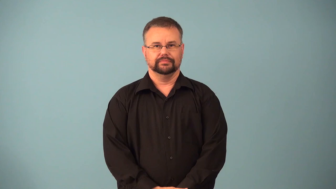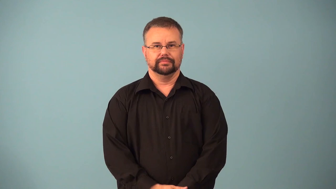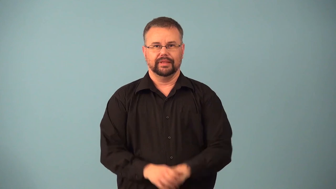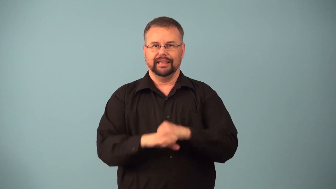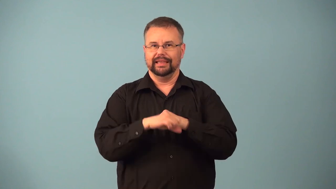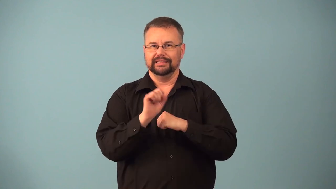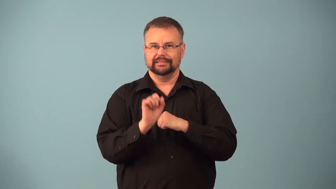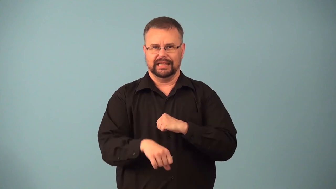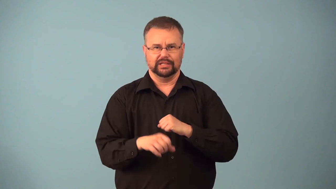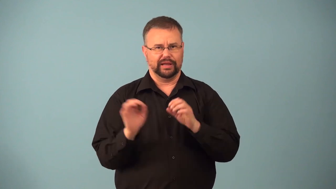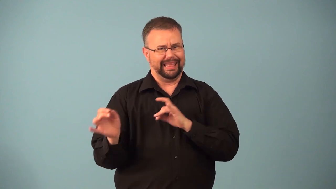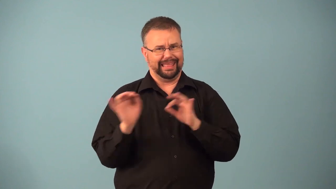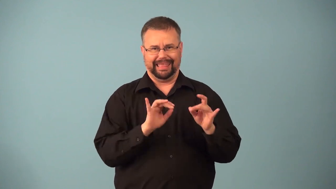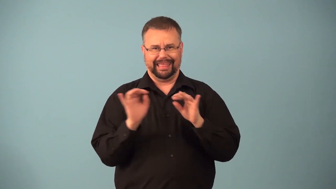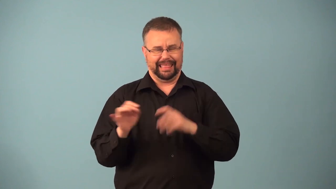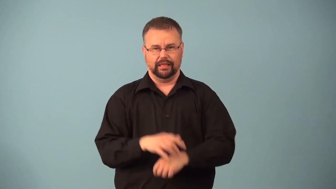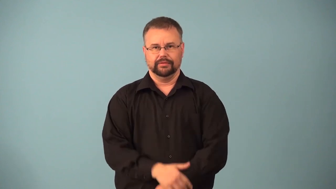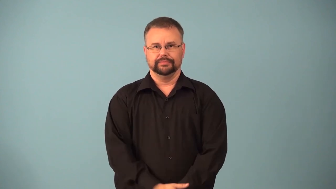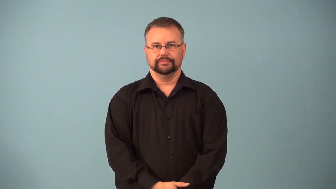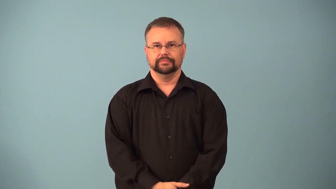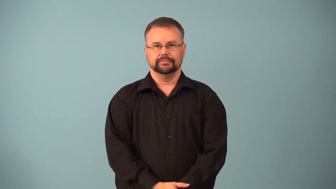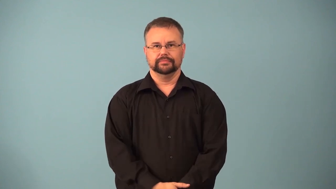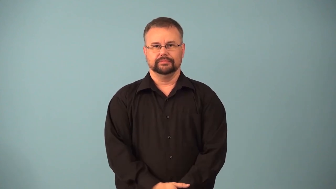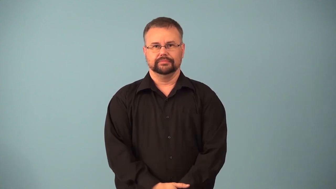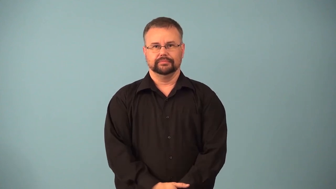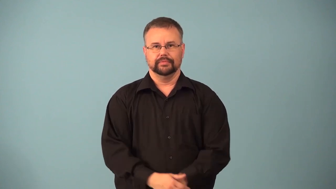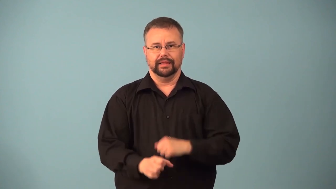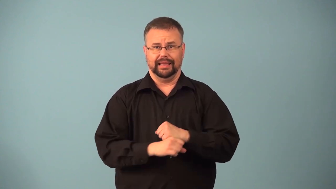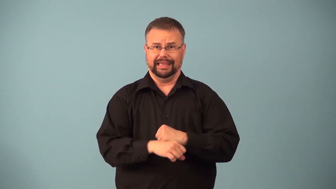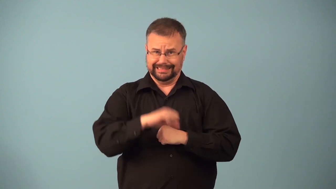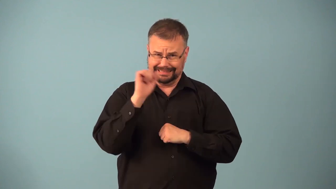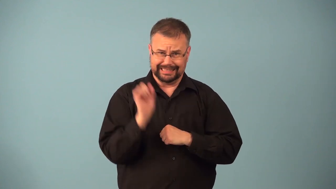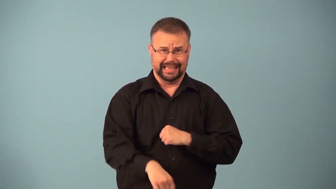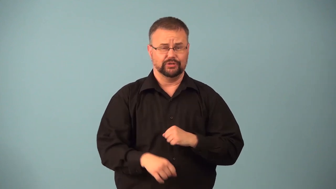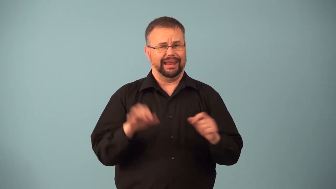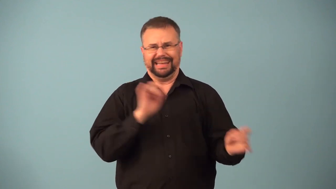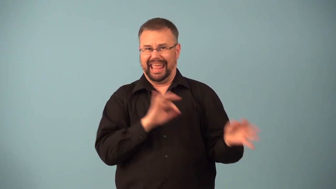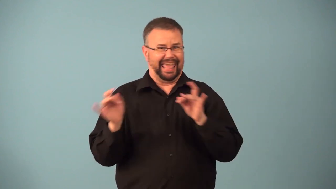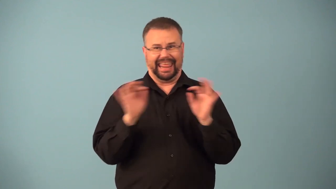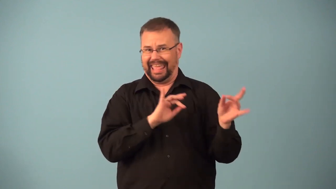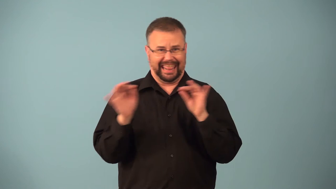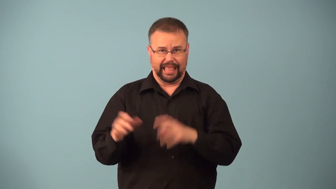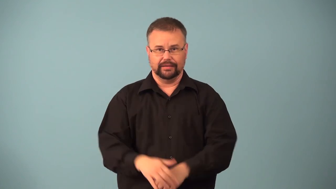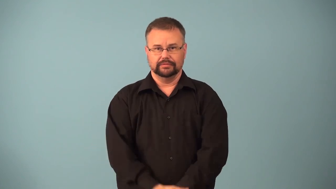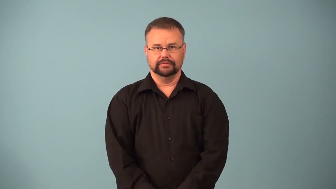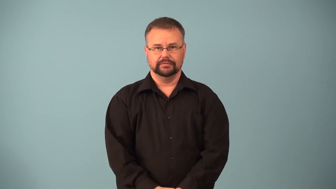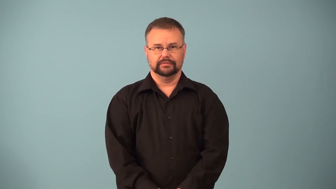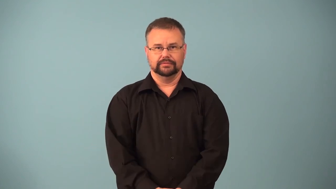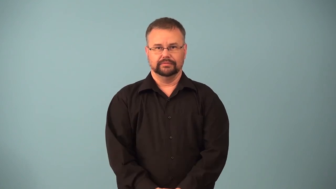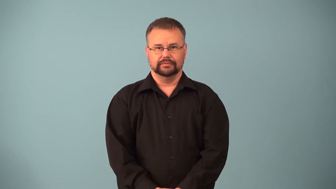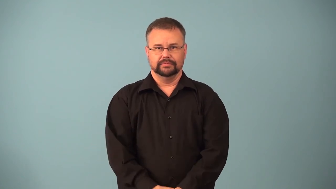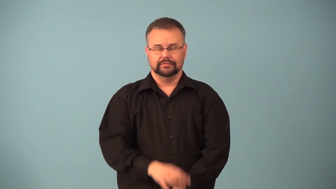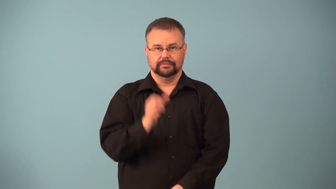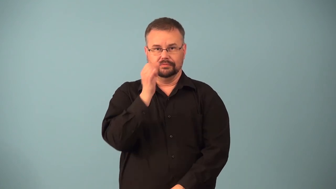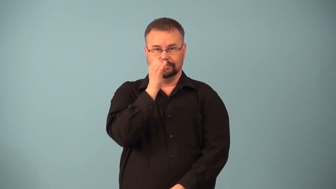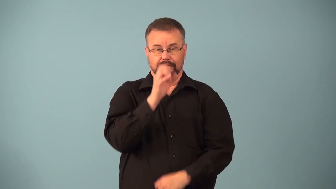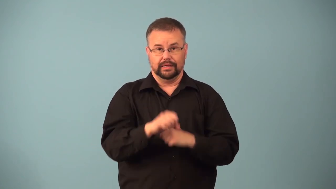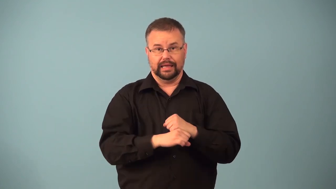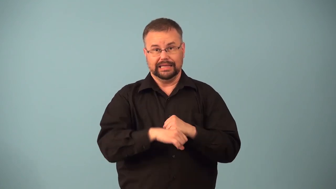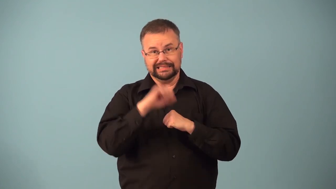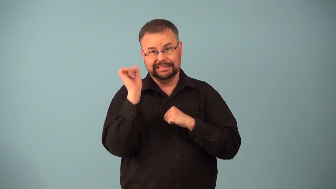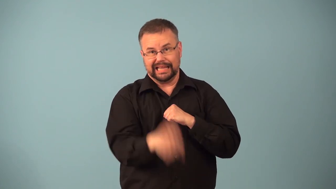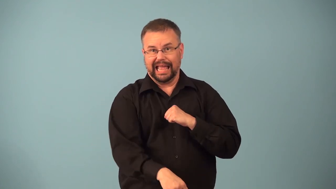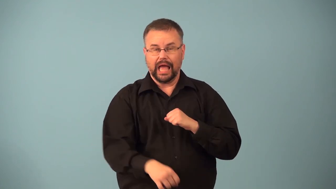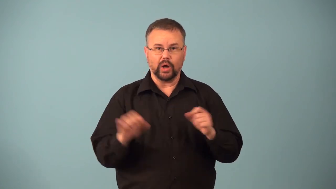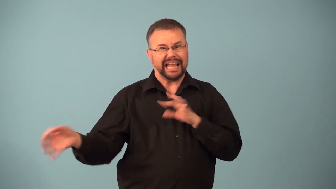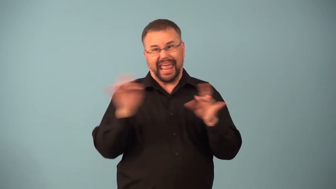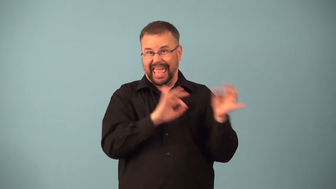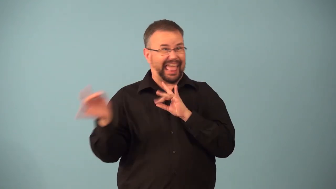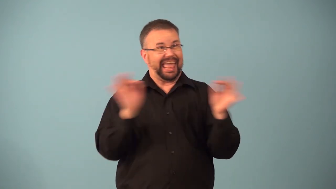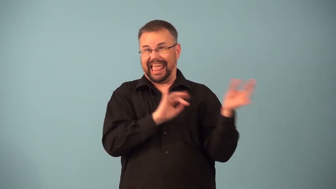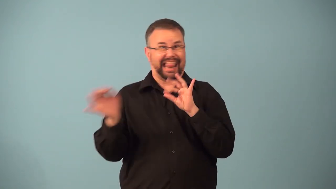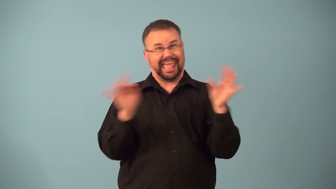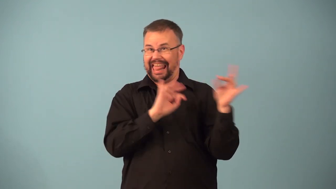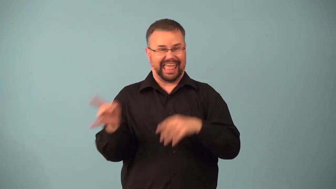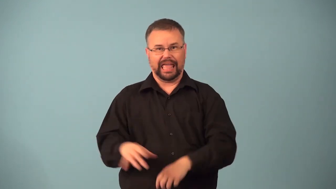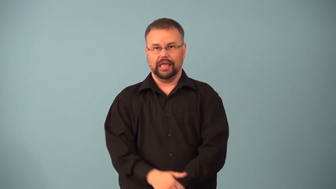gushy